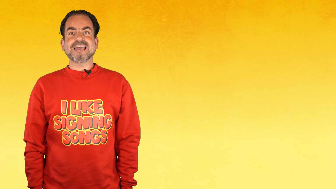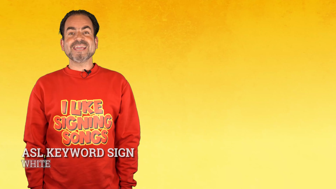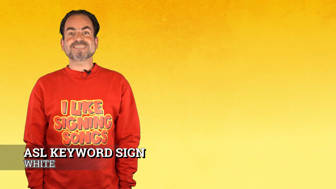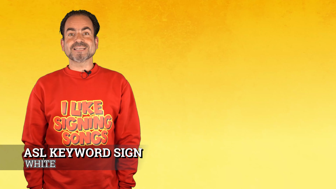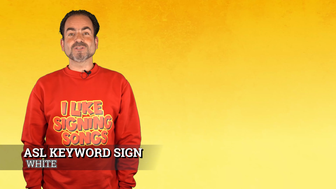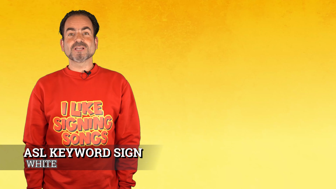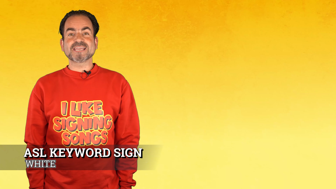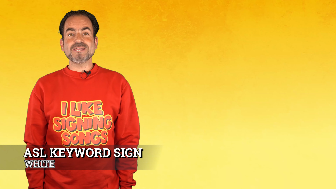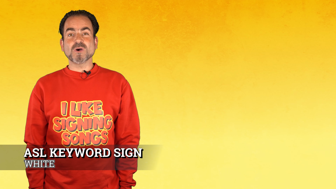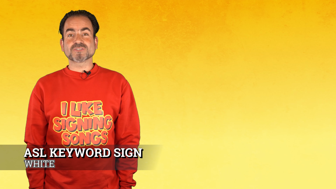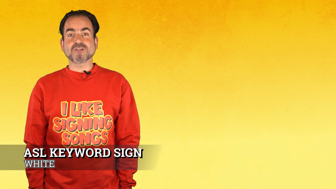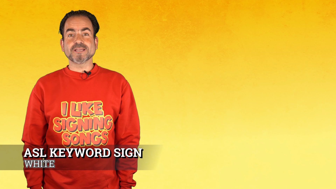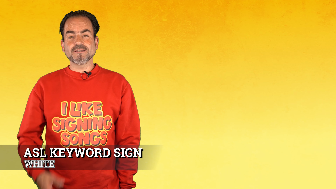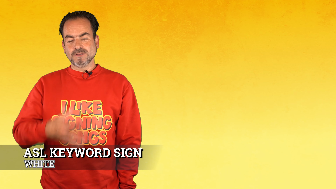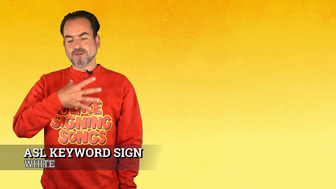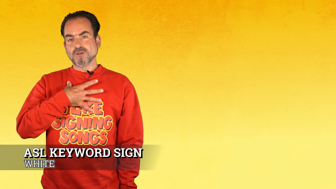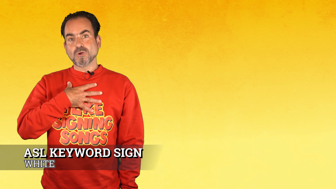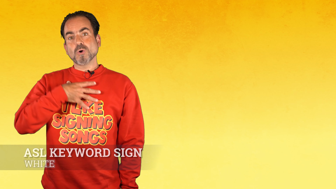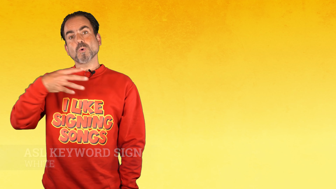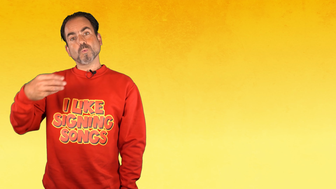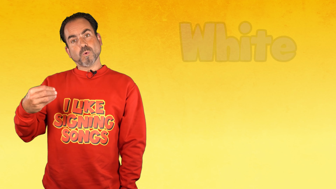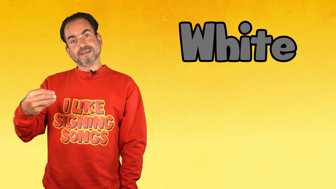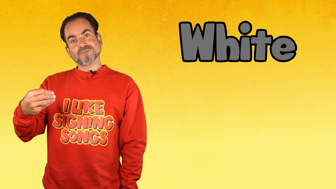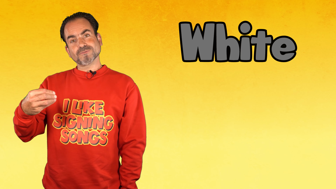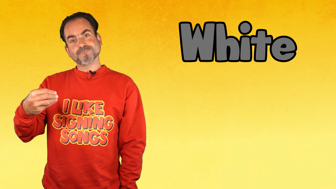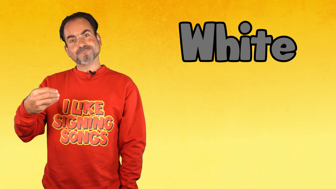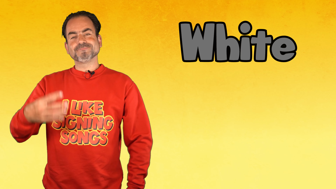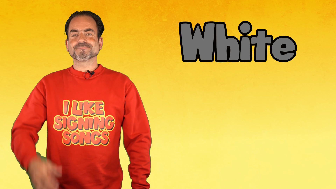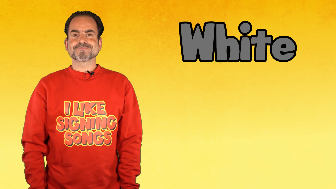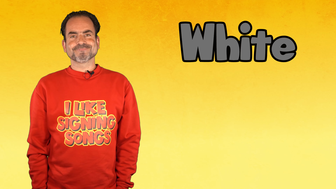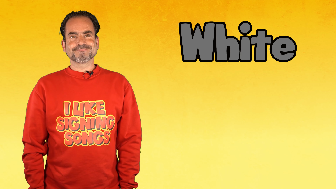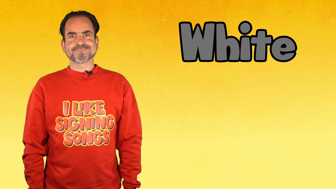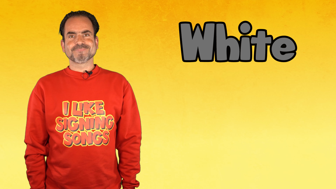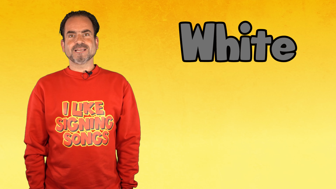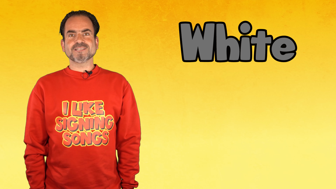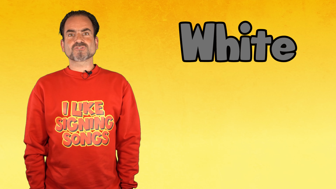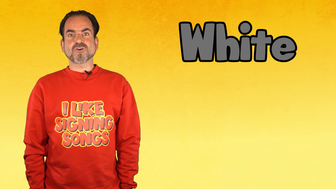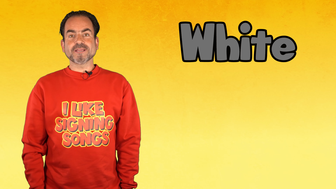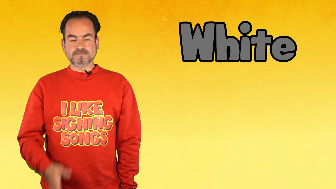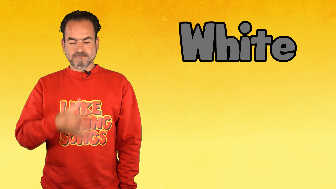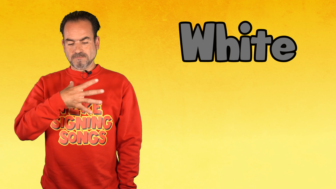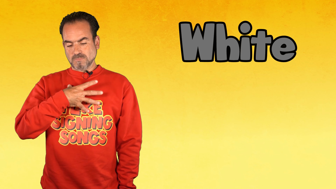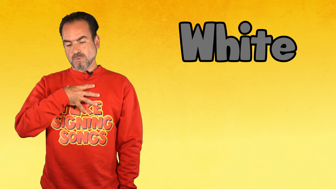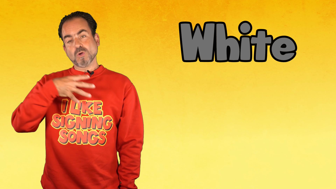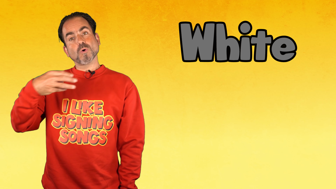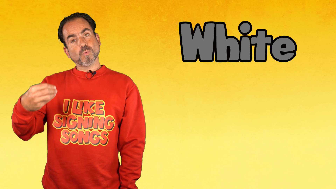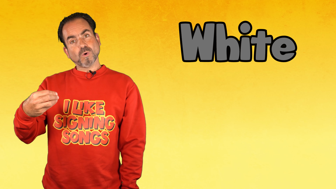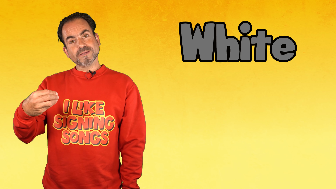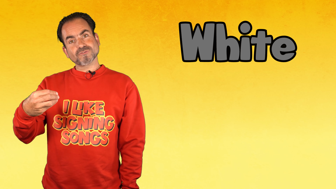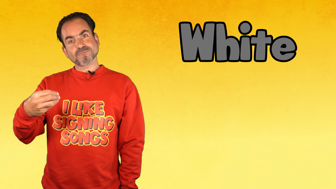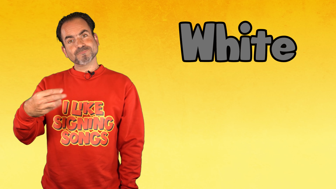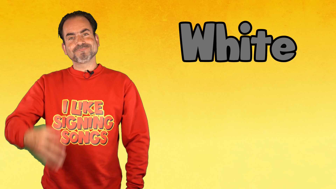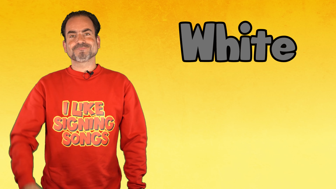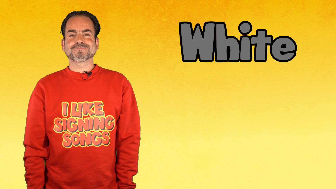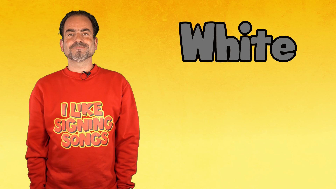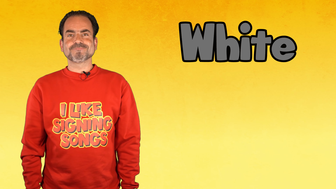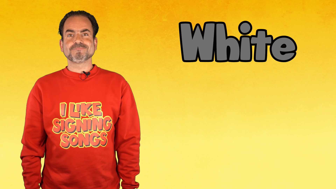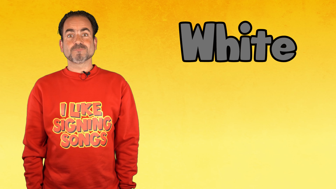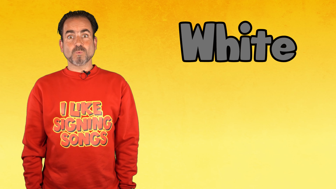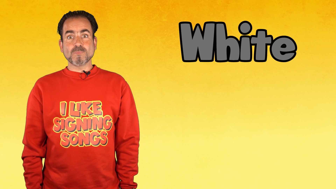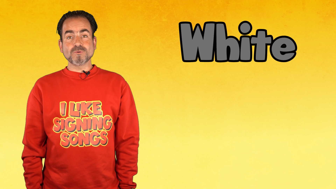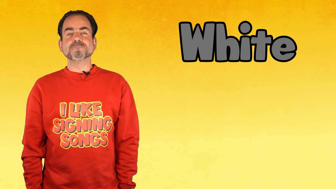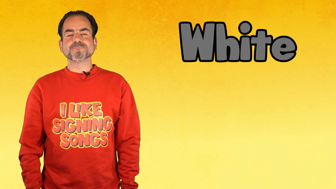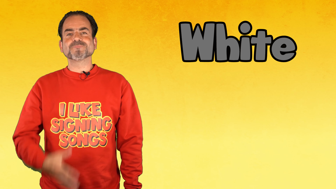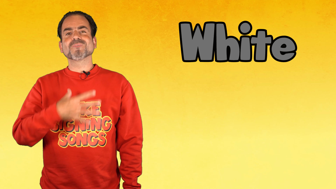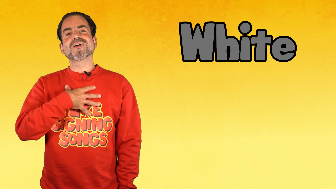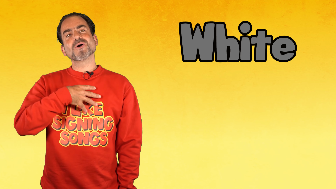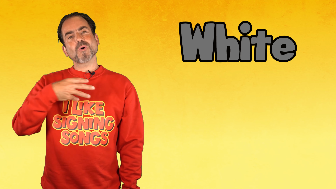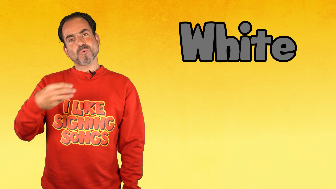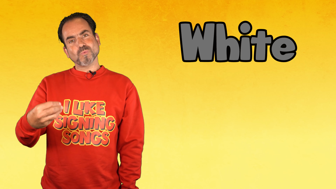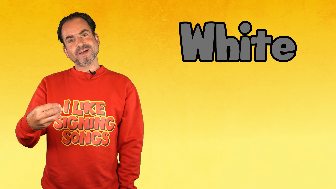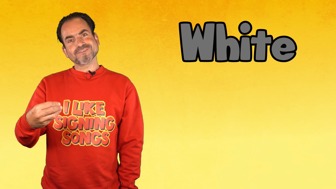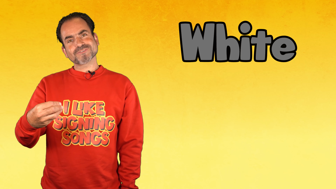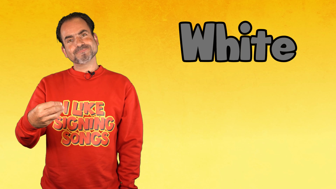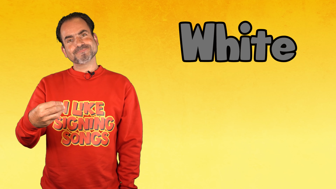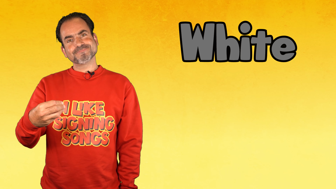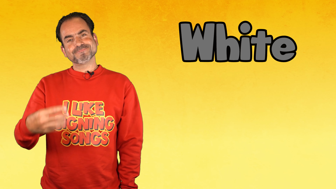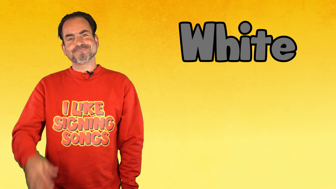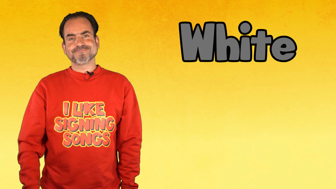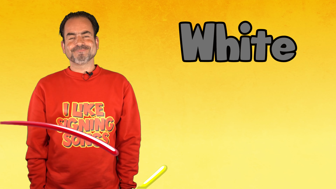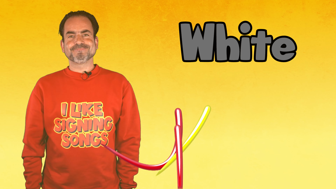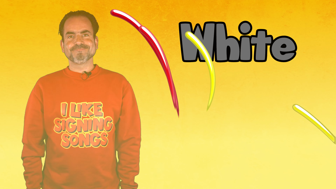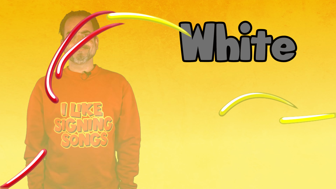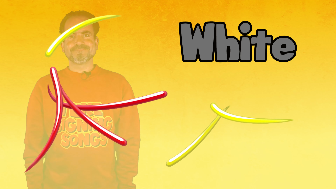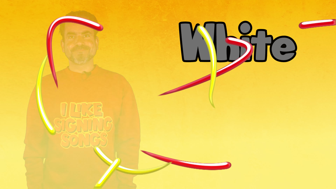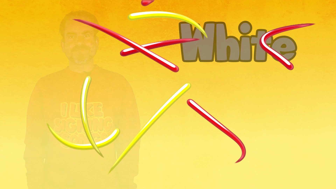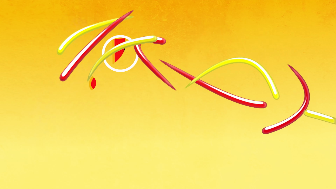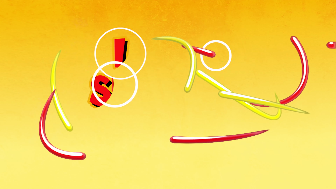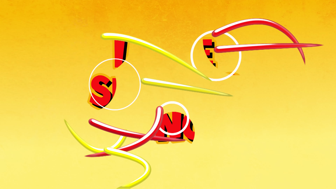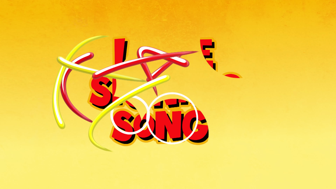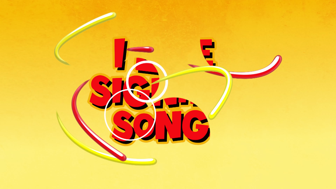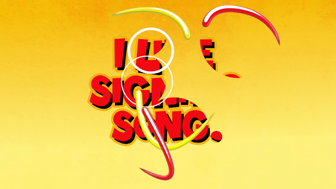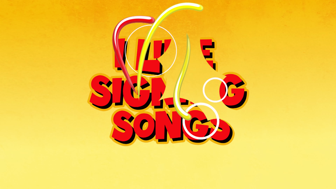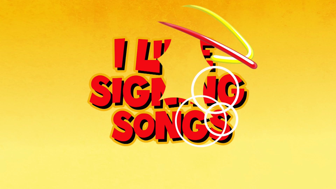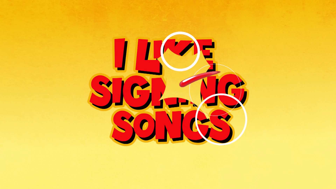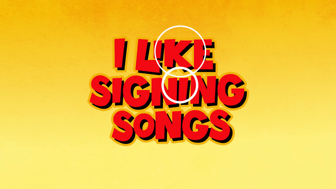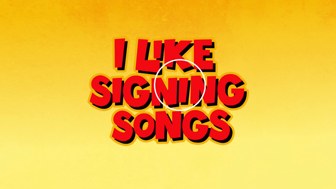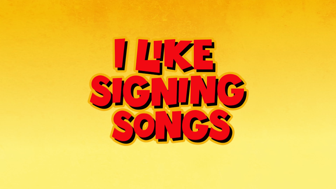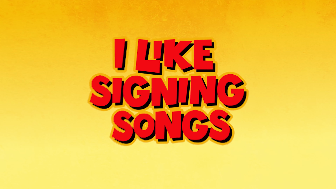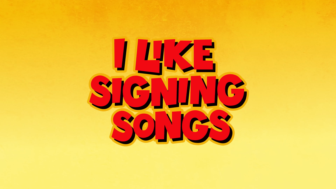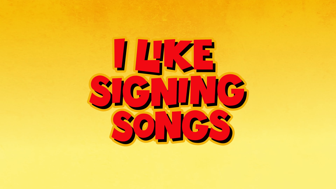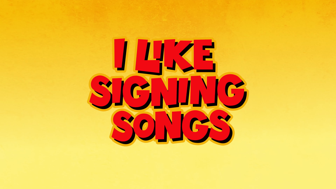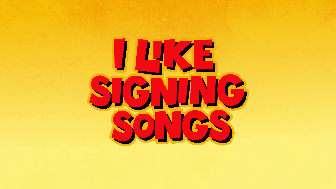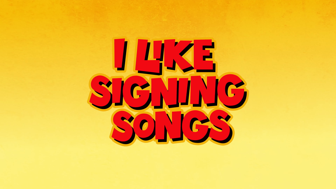WHITE